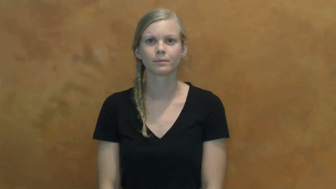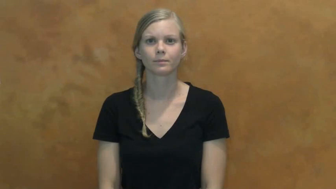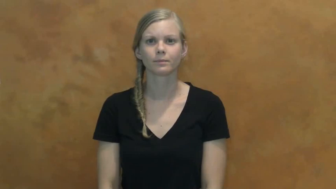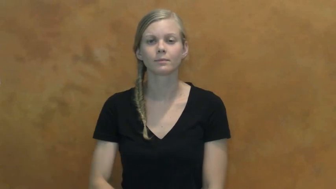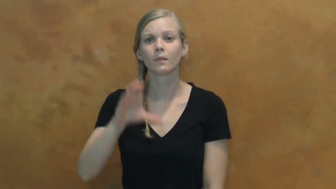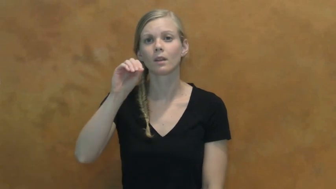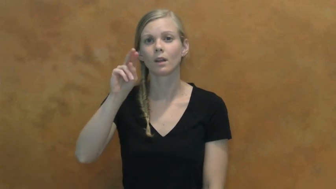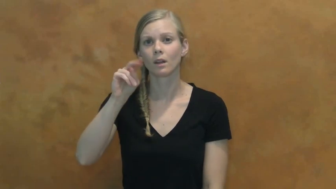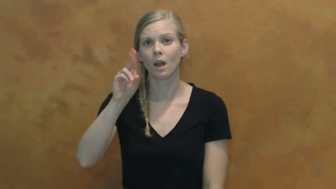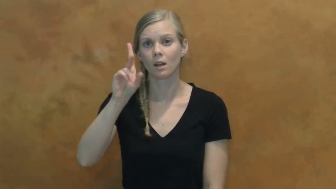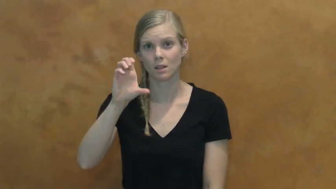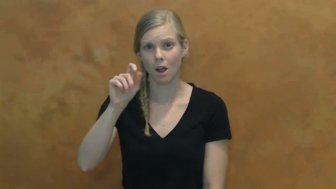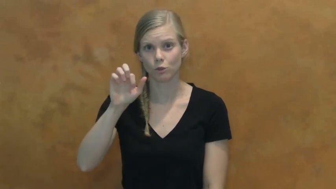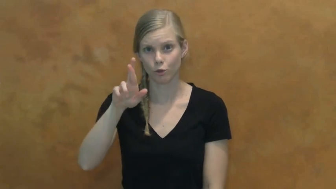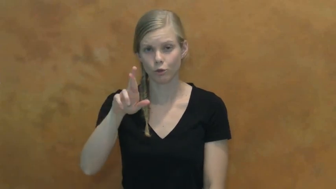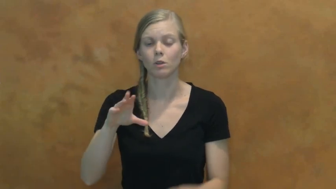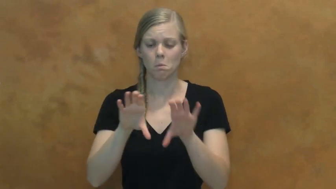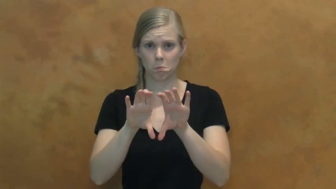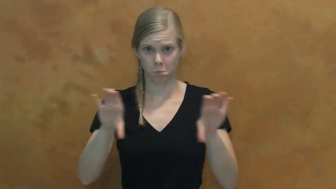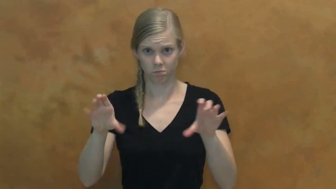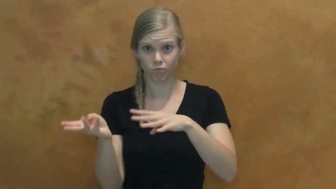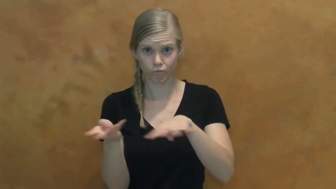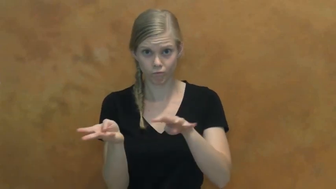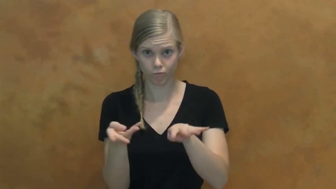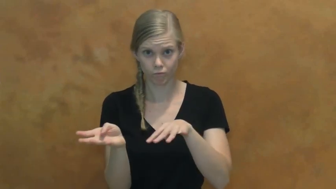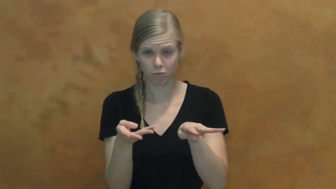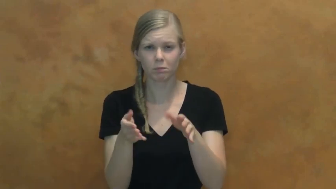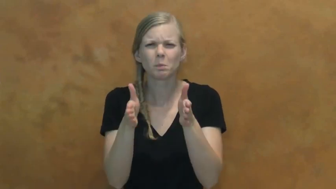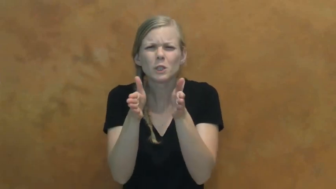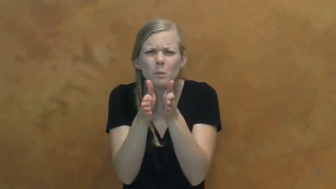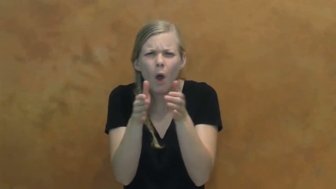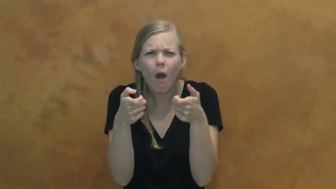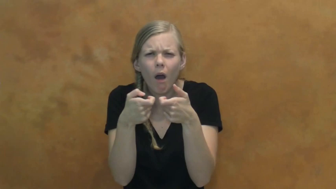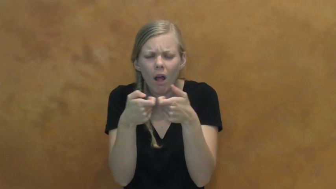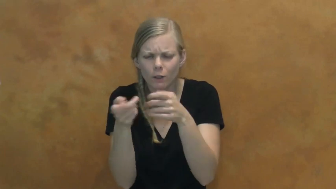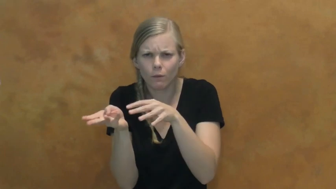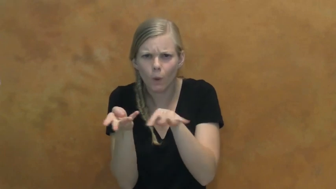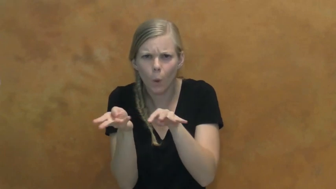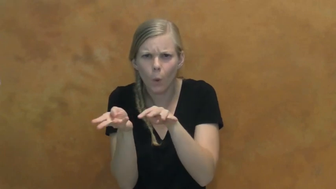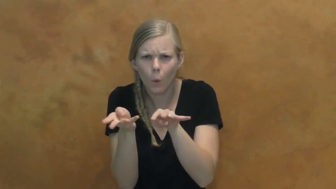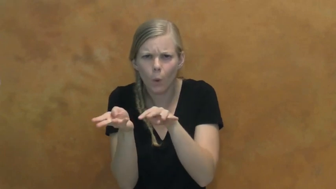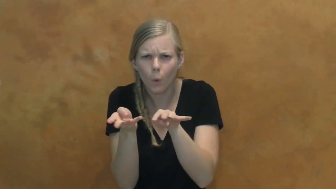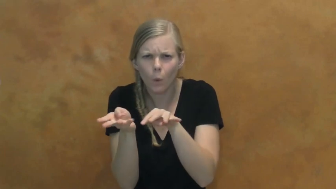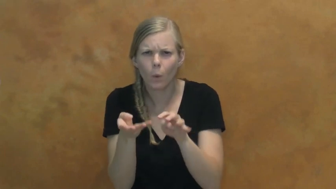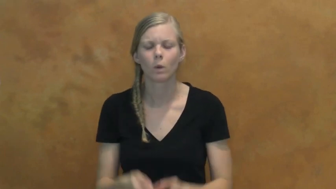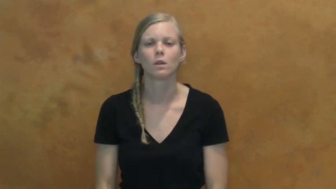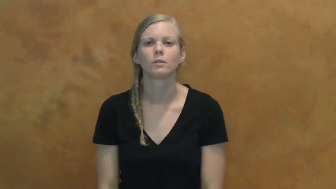loop